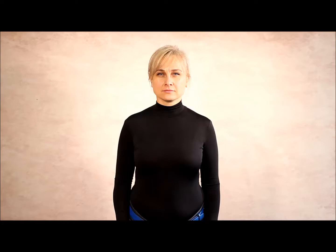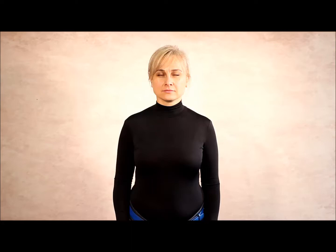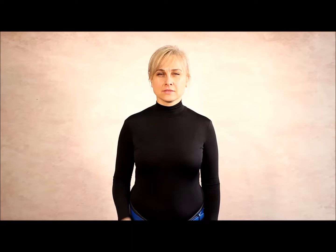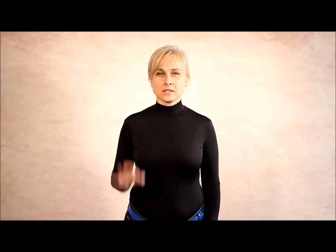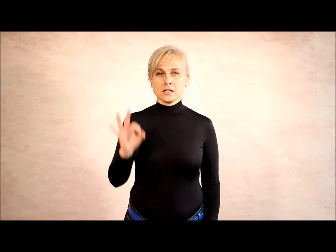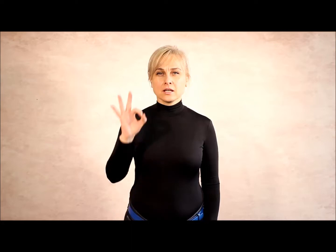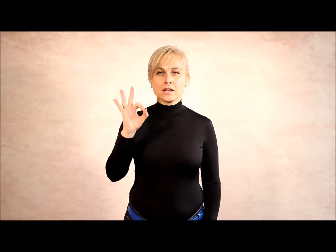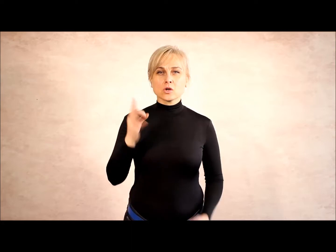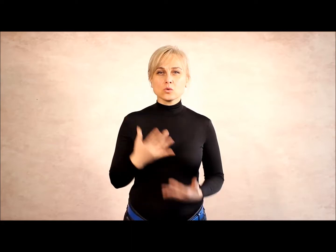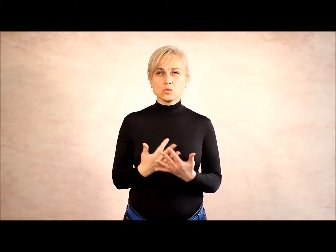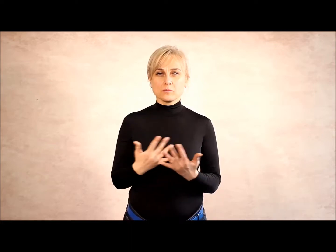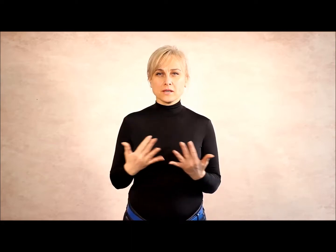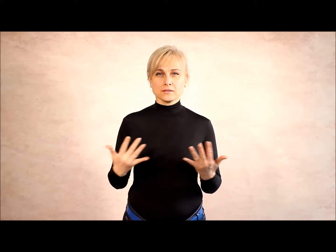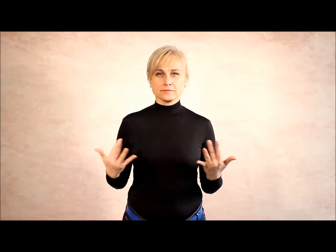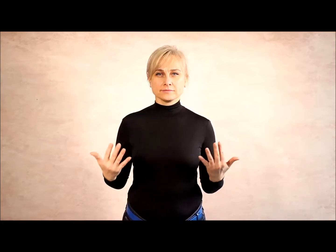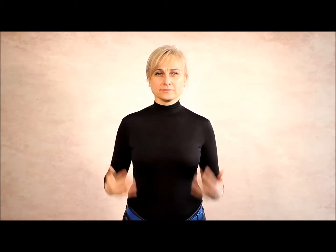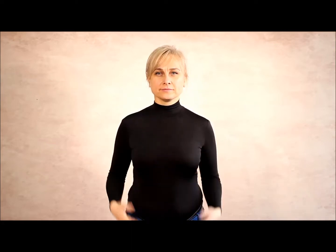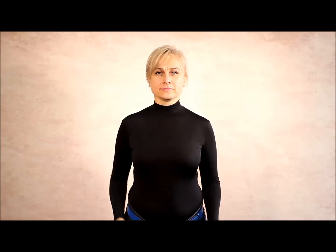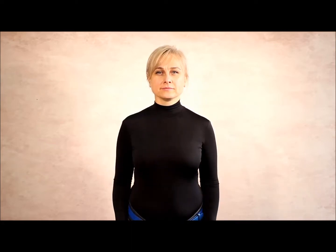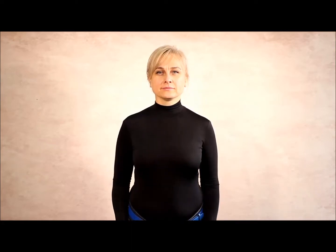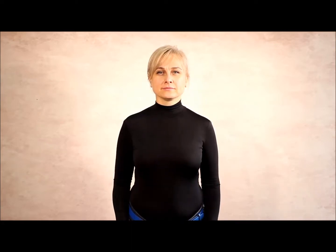Legume